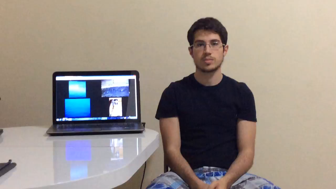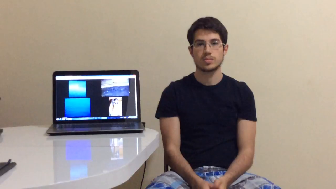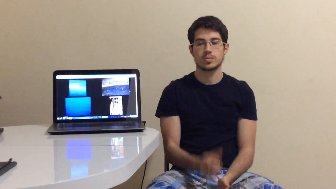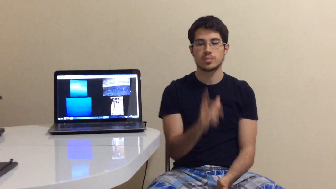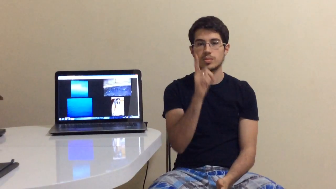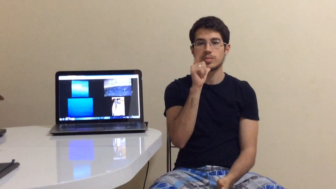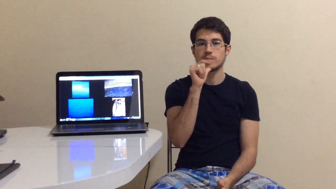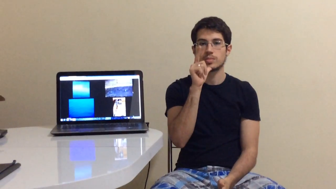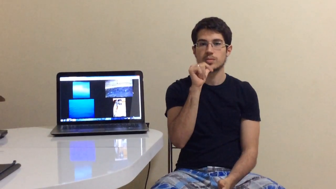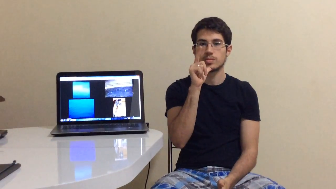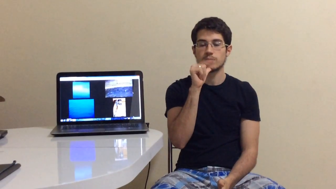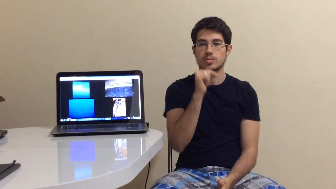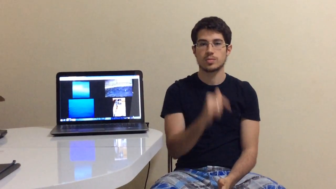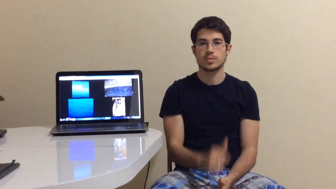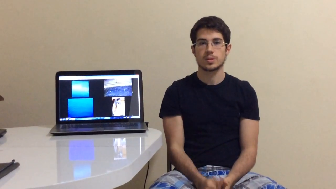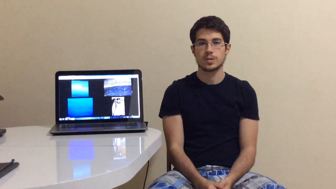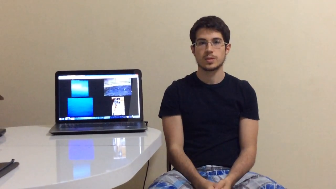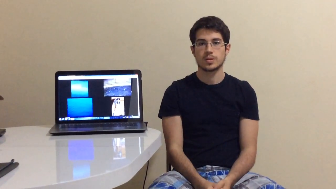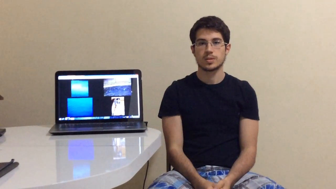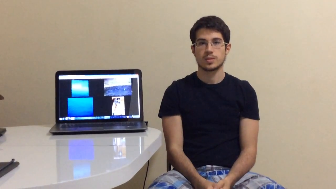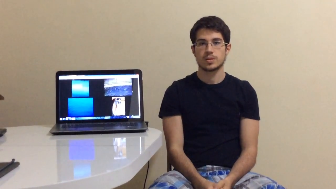water